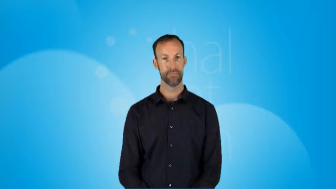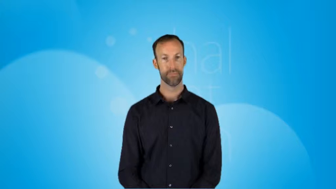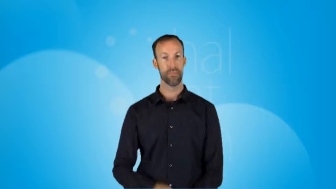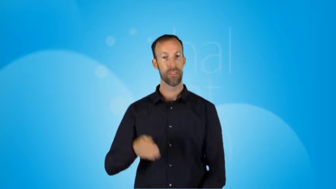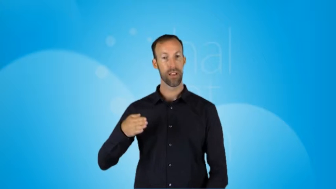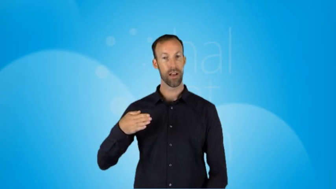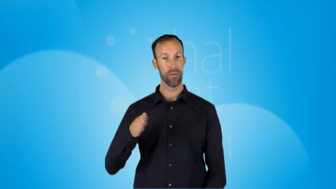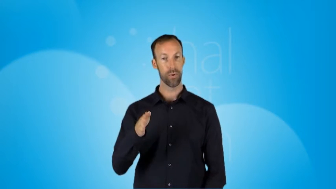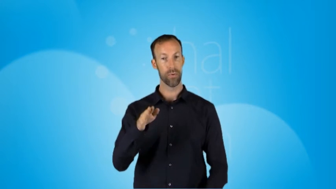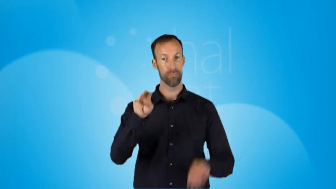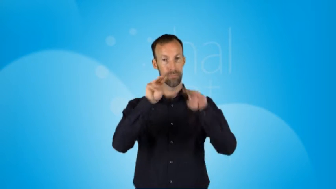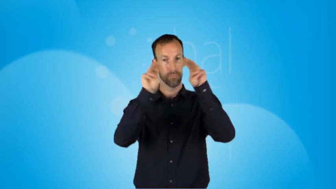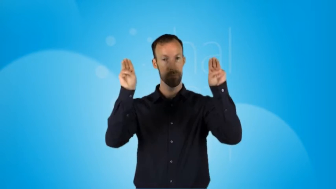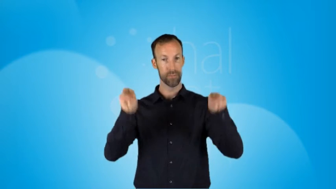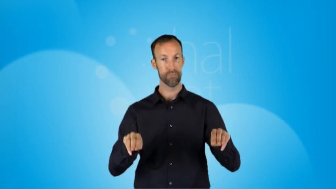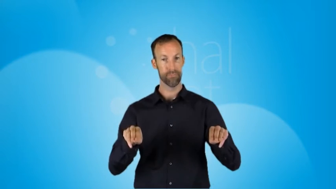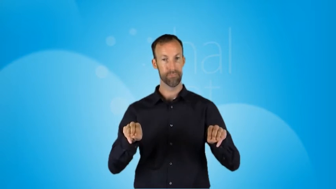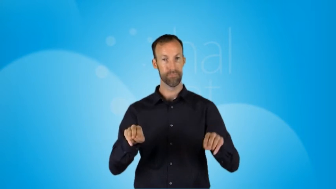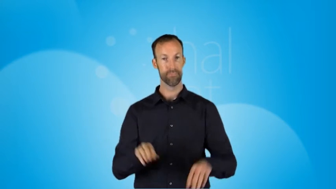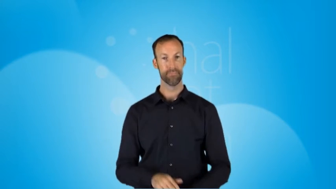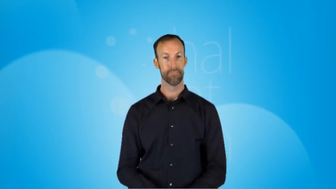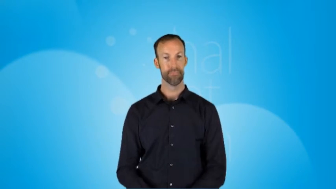aquarium